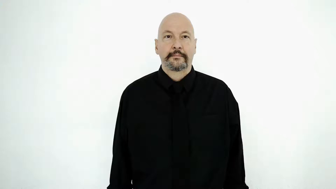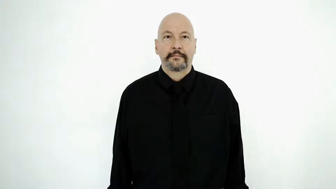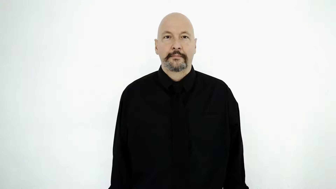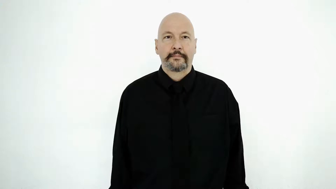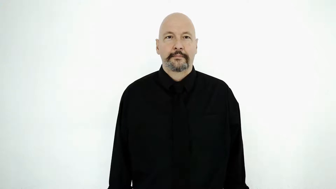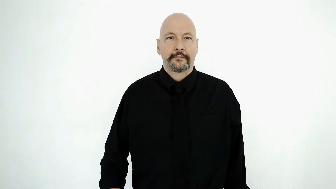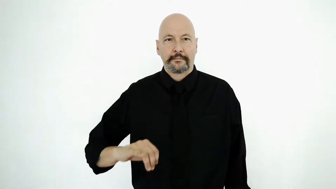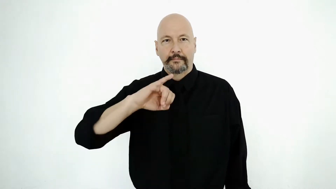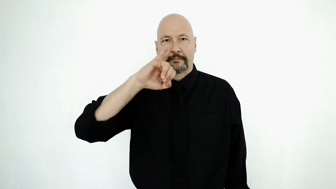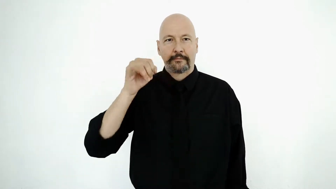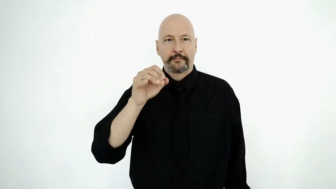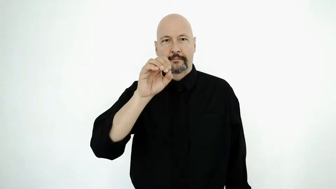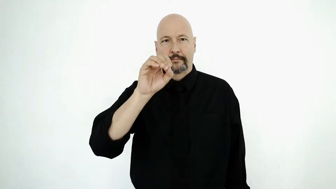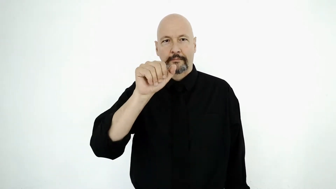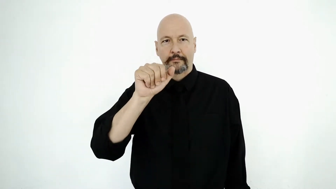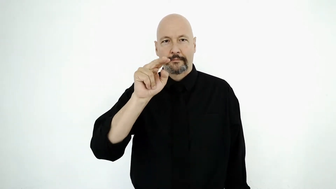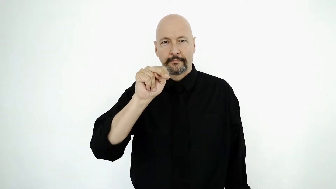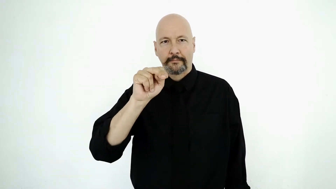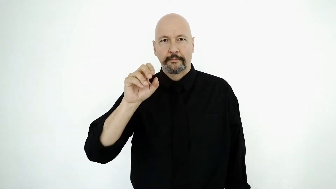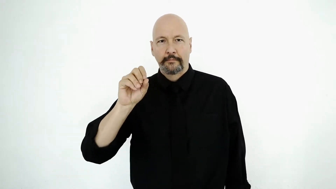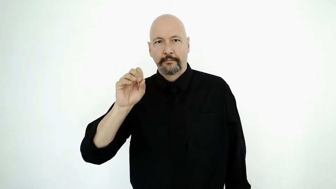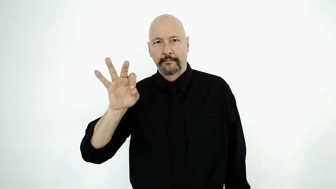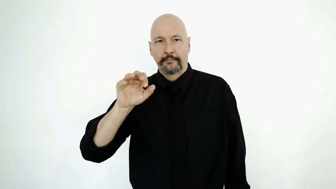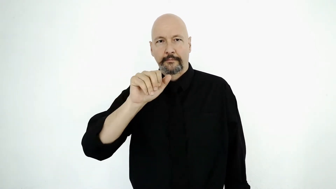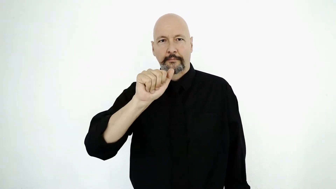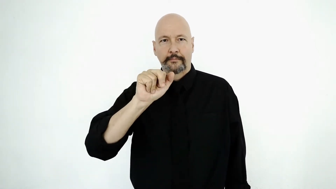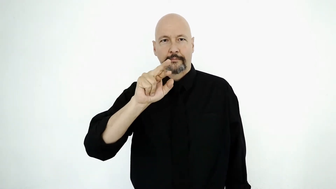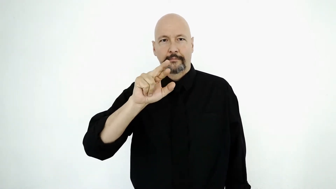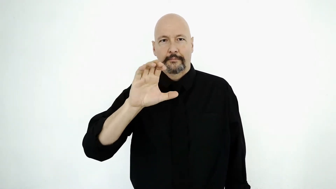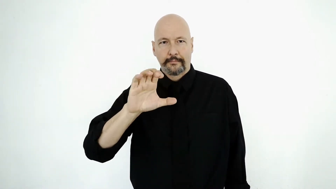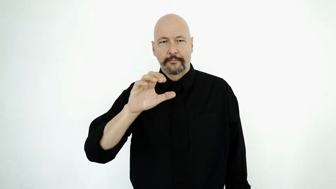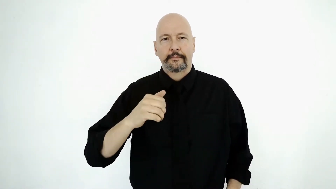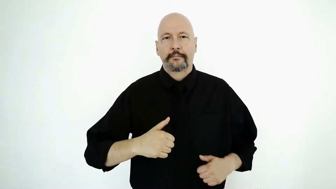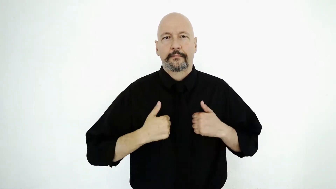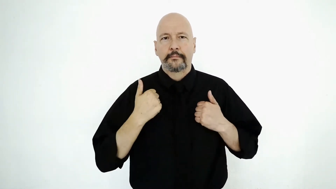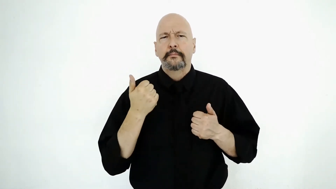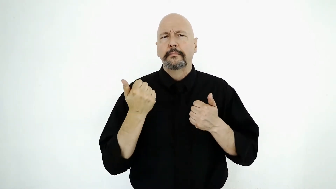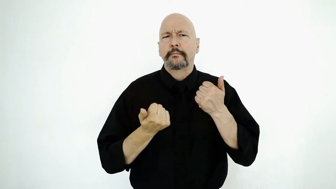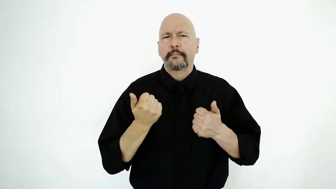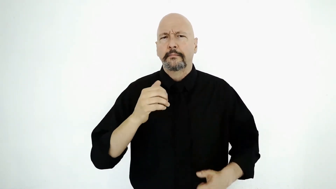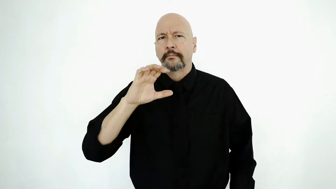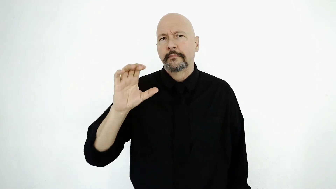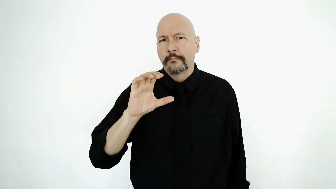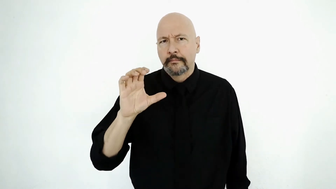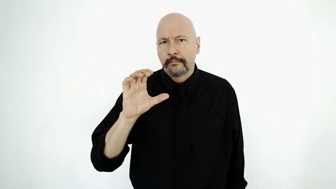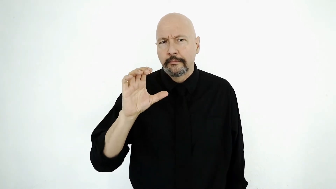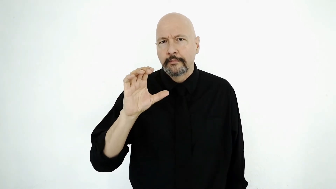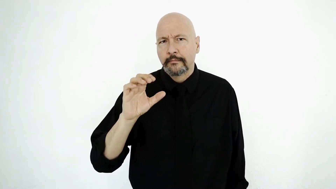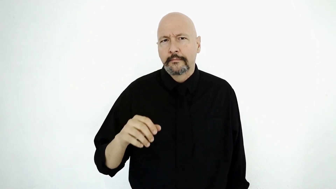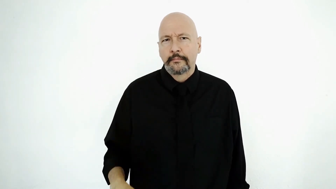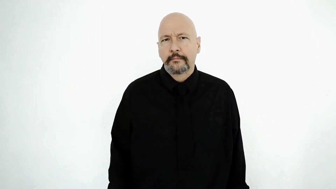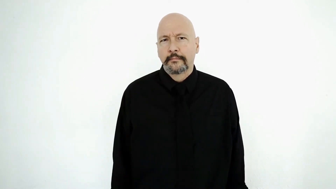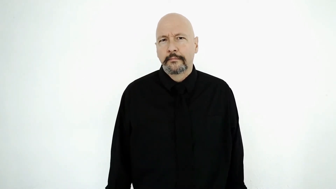J-O-A-N-of-A-R-C LIVE WHICH CENTURY? [15th] [1412–1431]